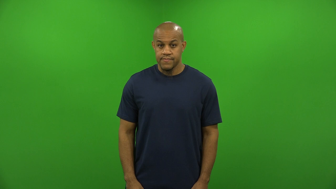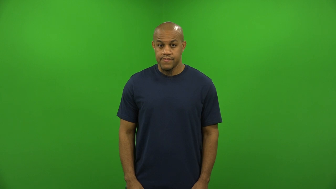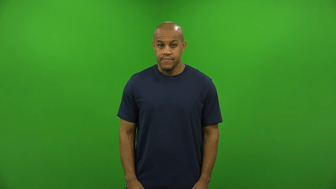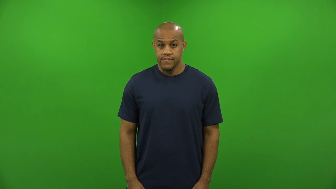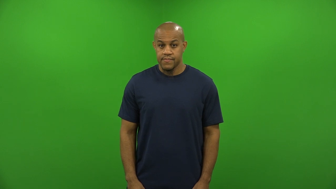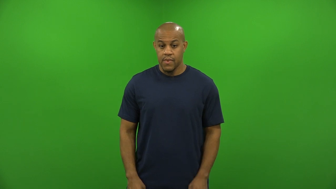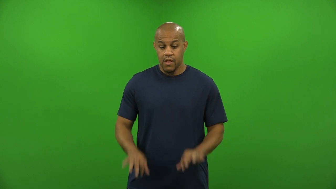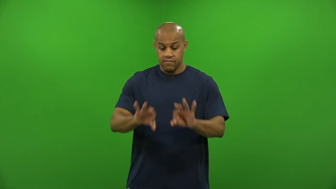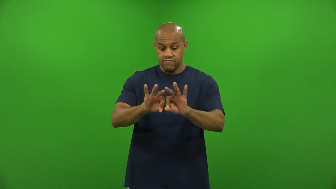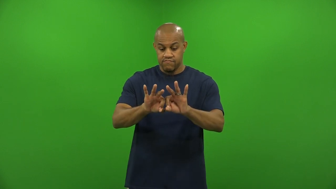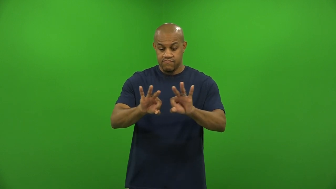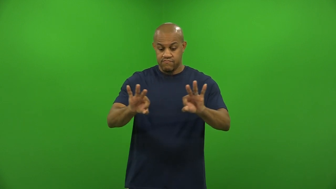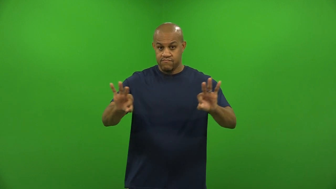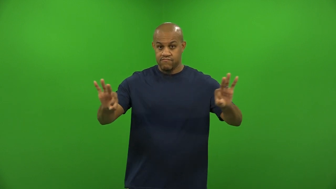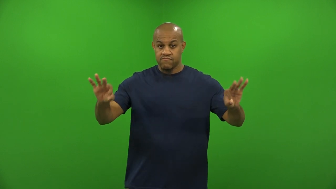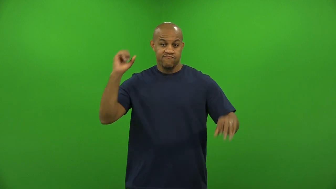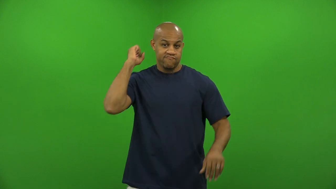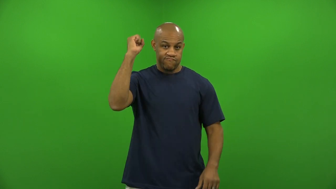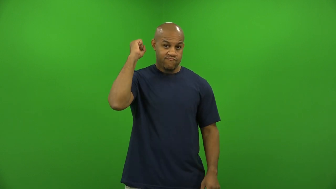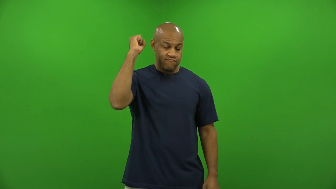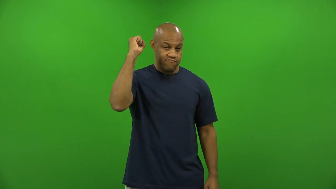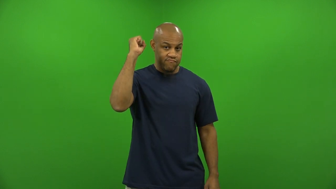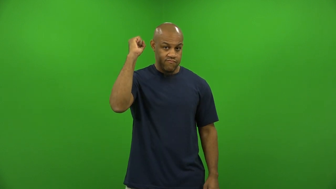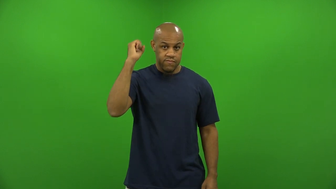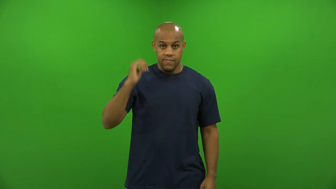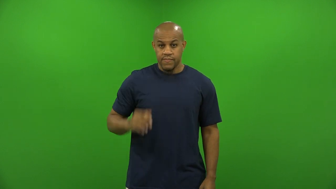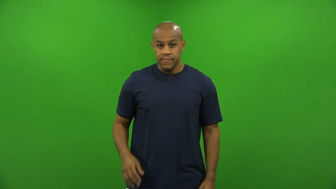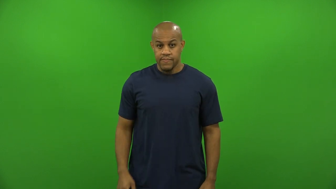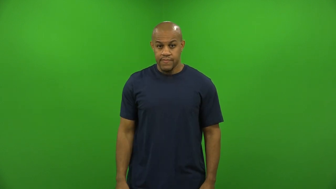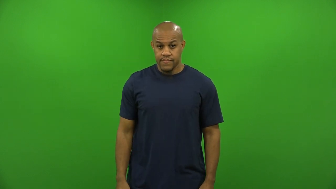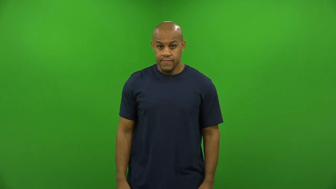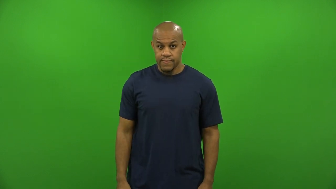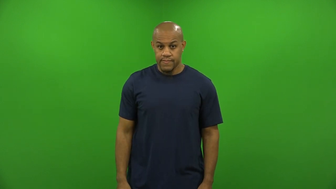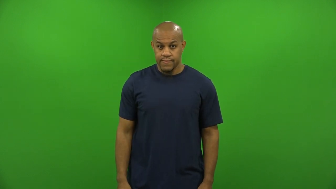Javelin